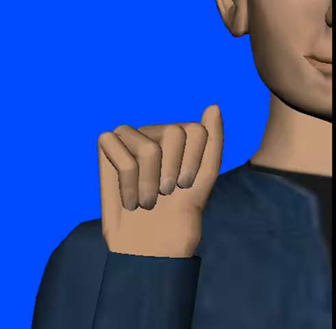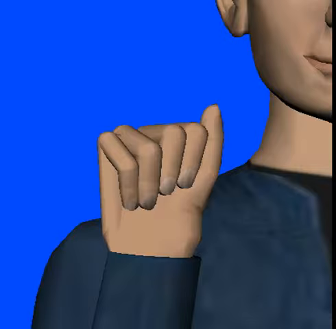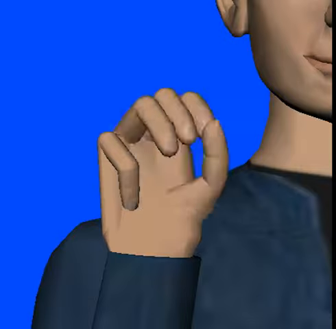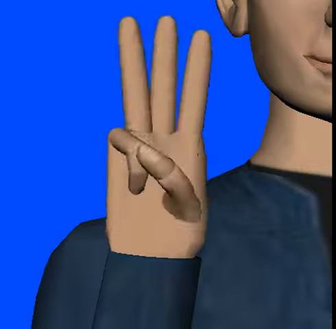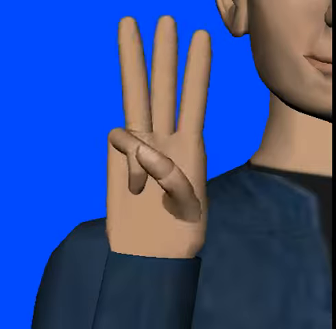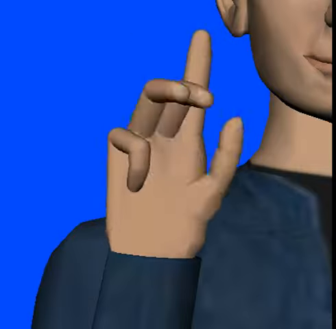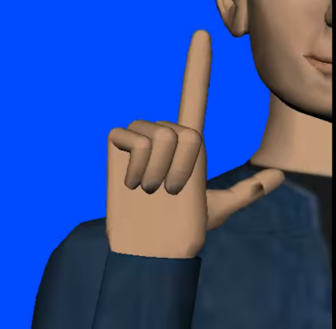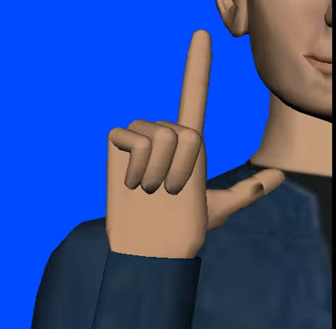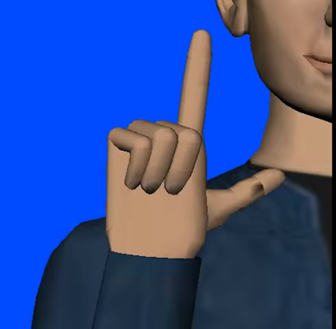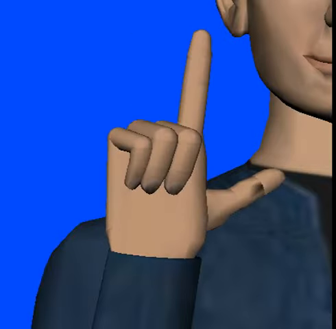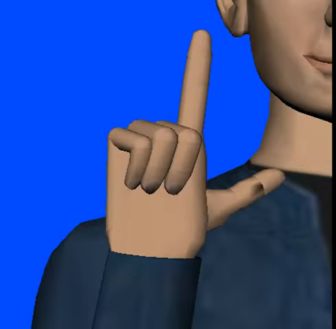awl,bradawl